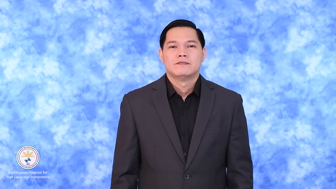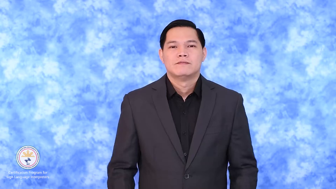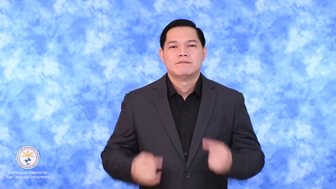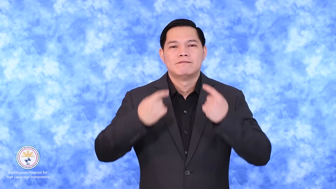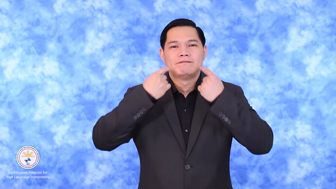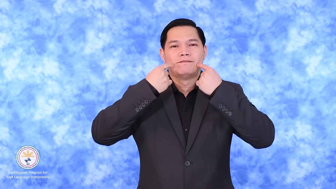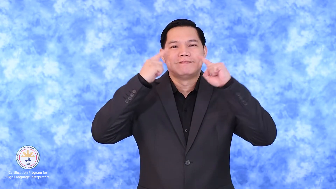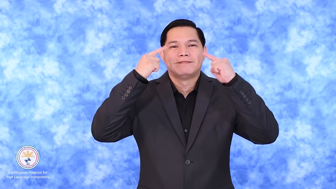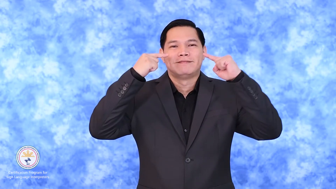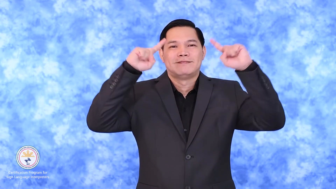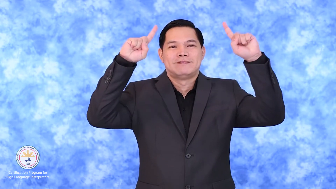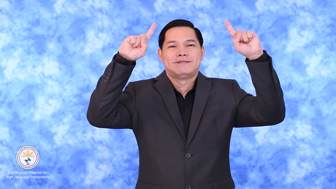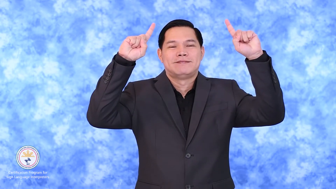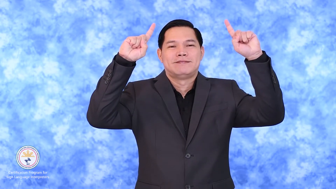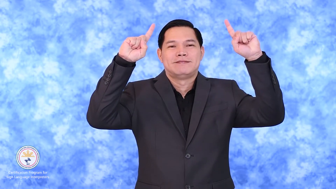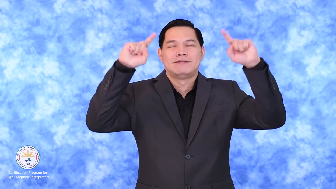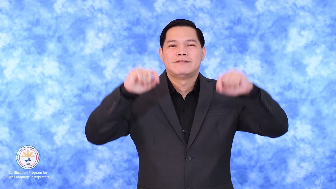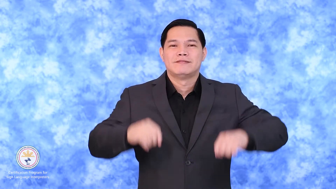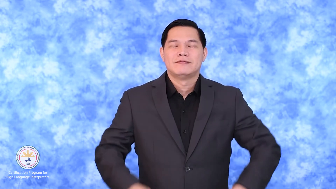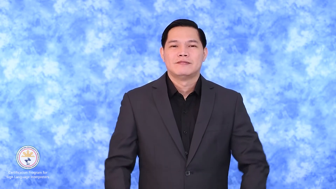Achieve